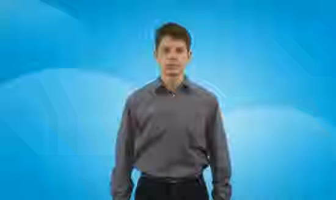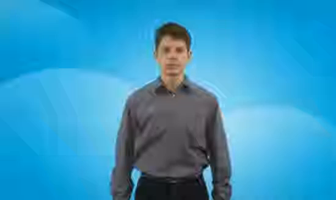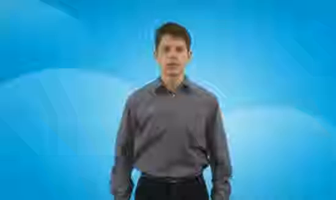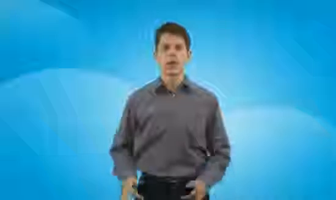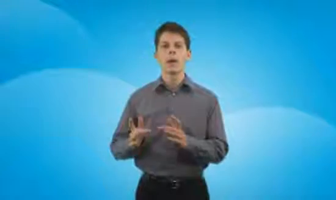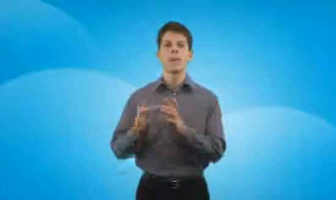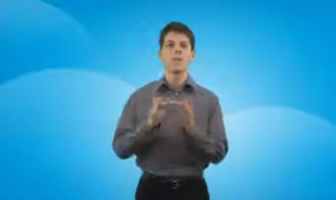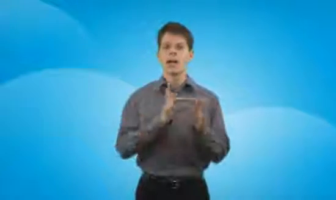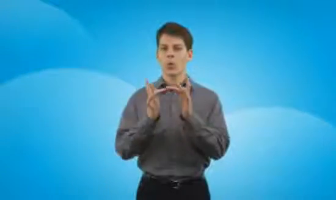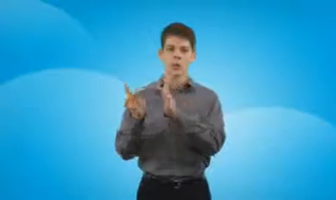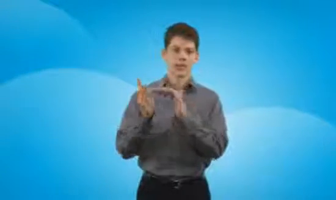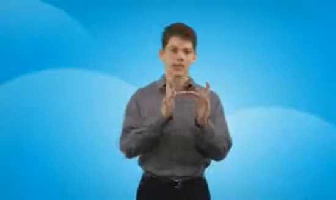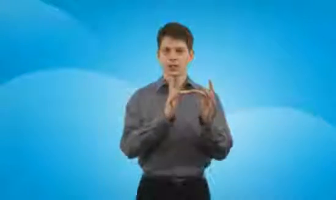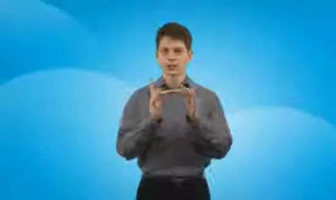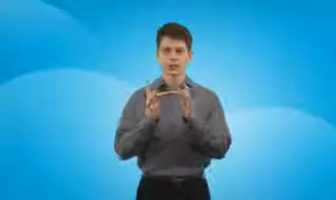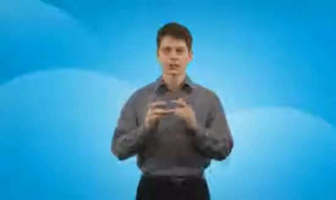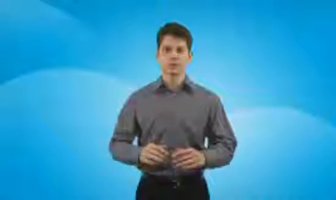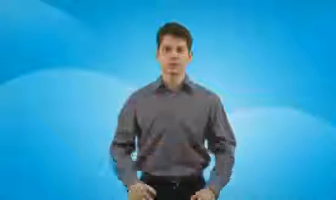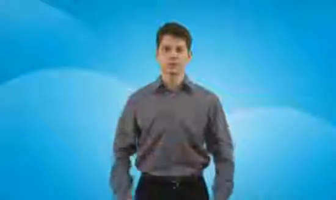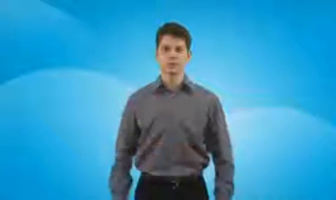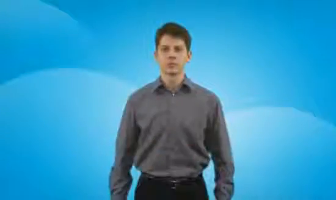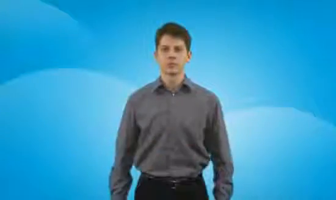Match